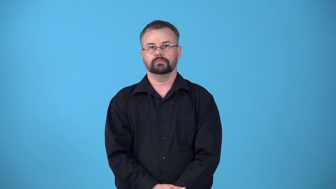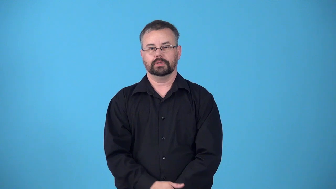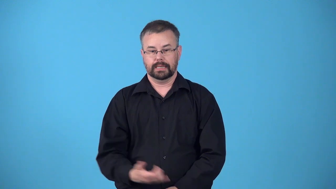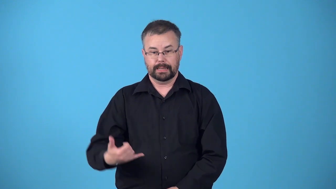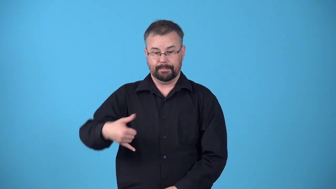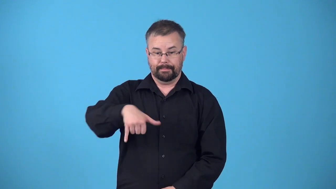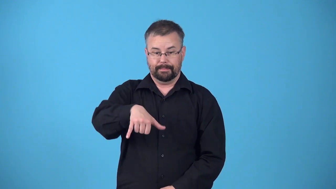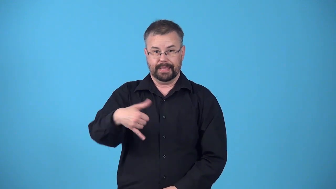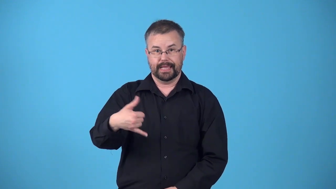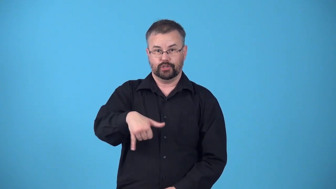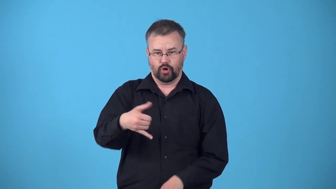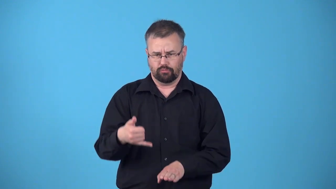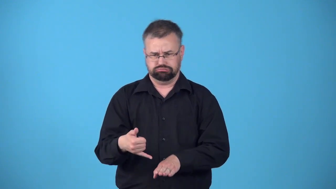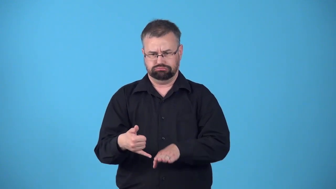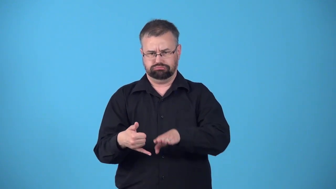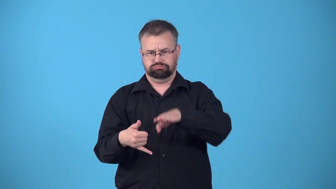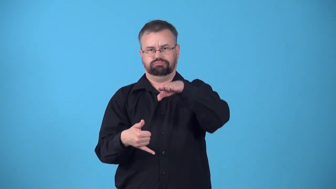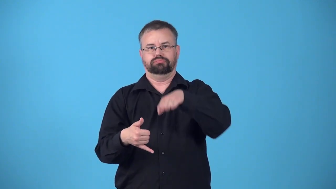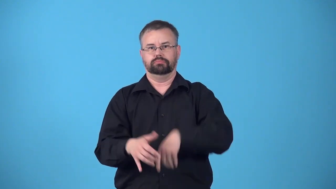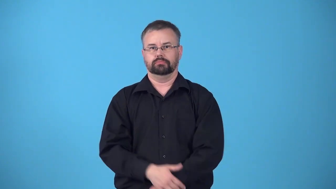pitcherful